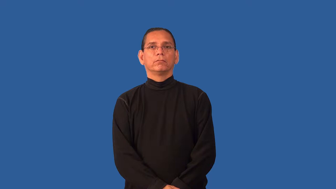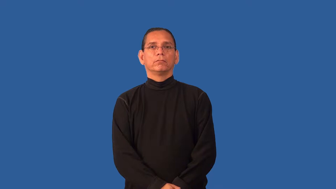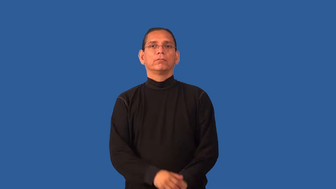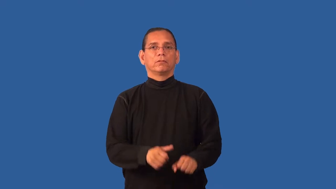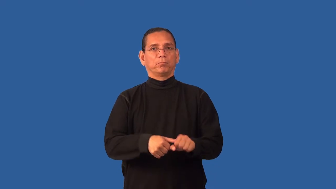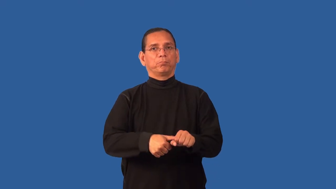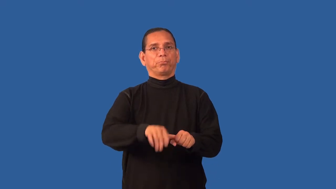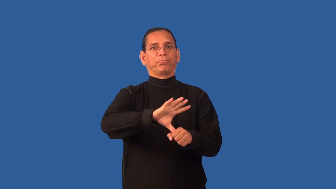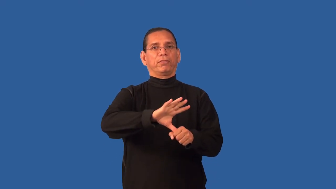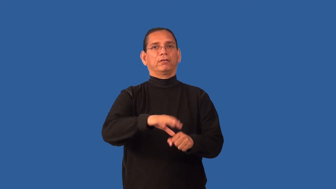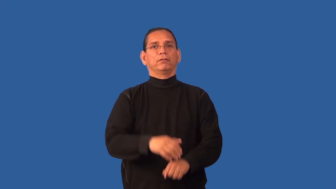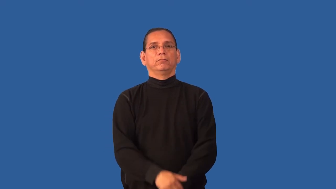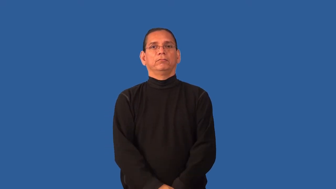feckless